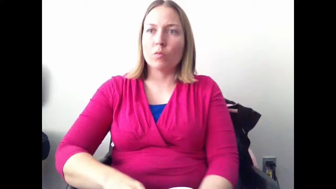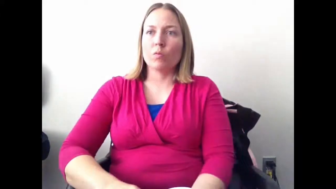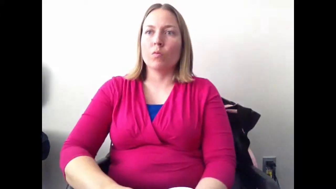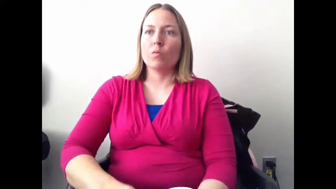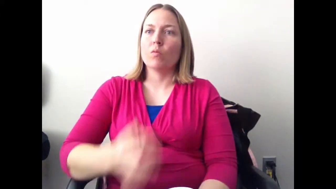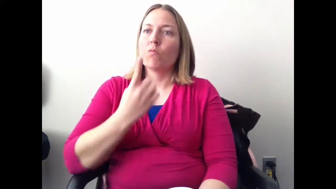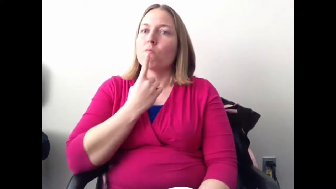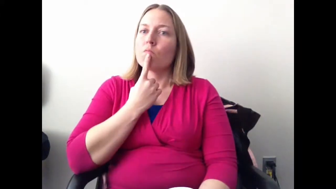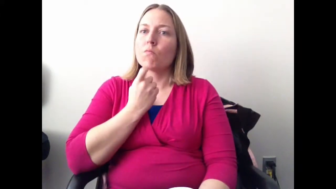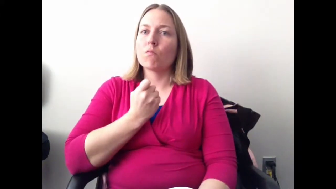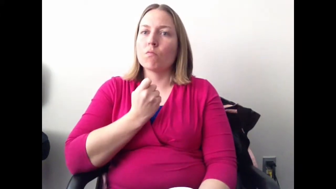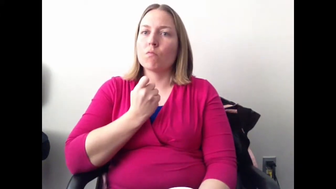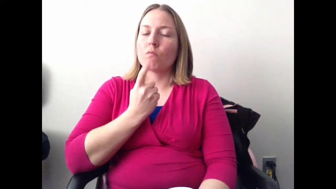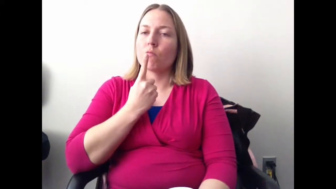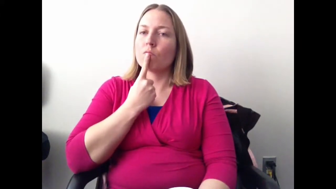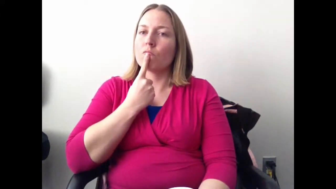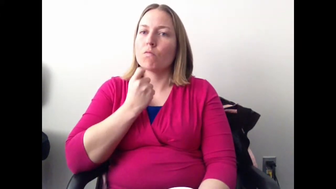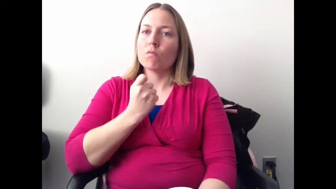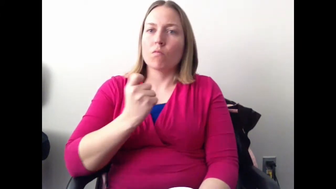RED